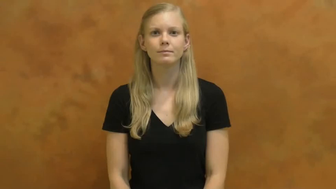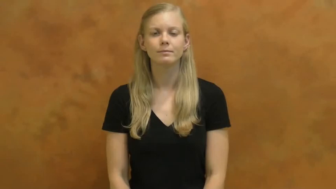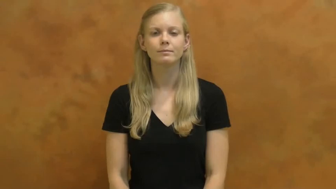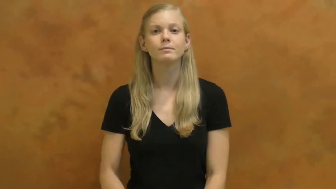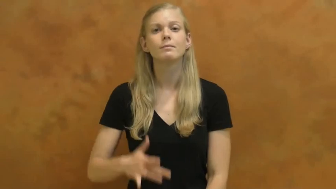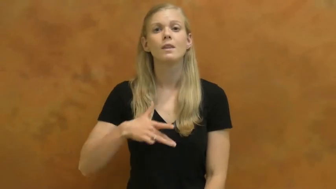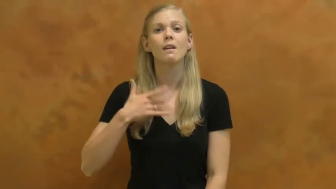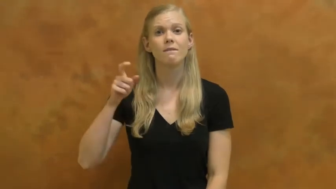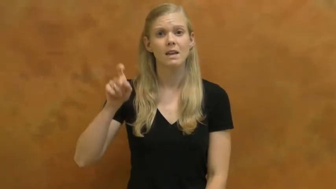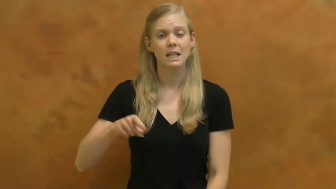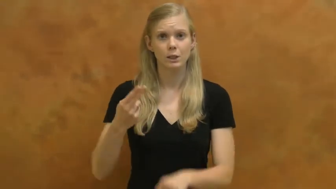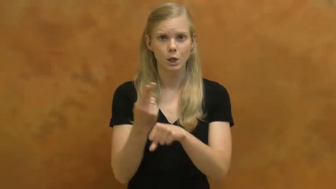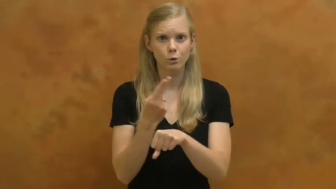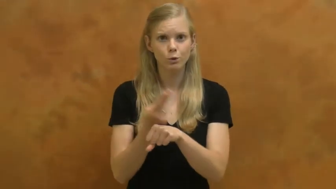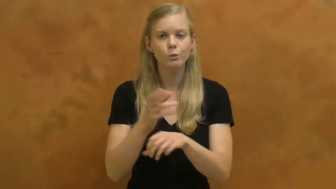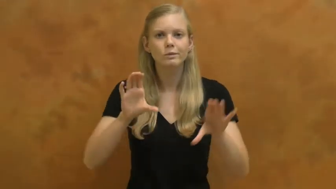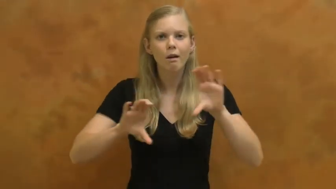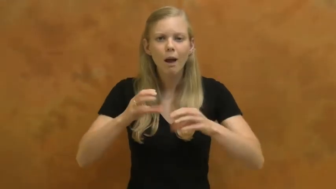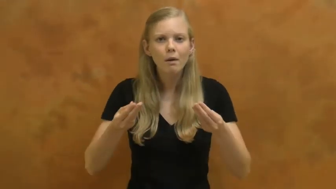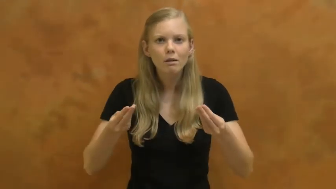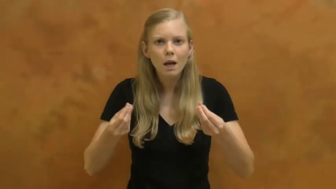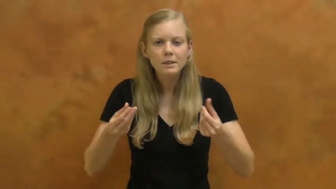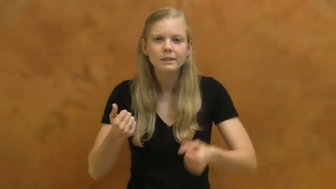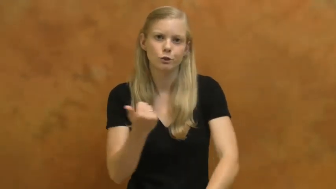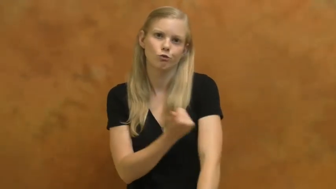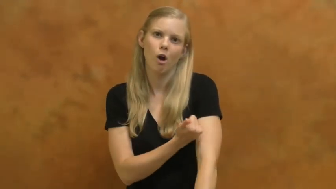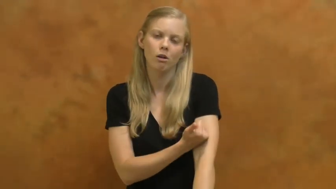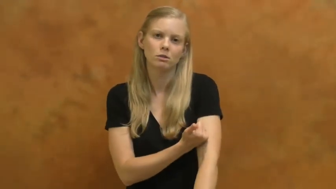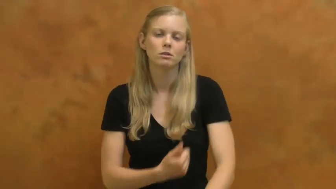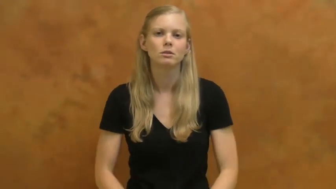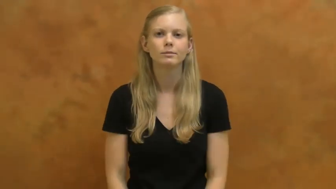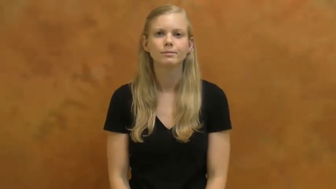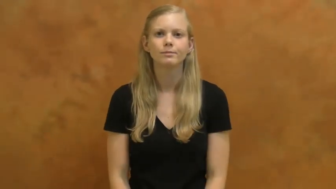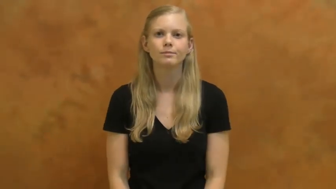drug addiction